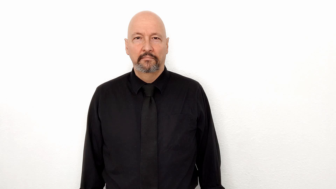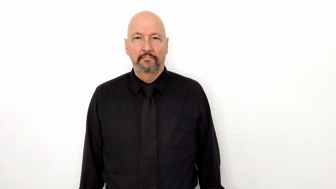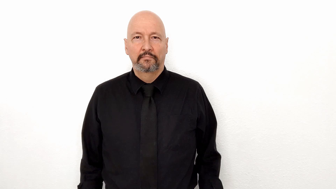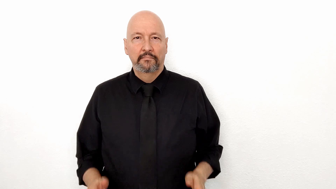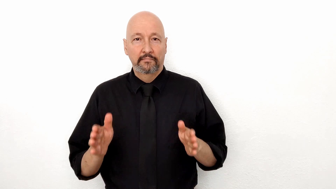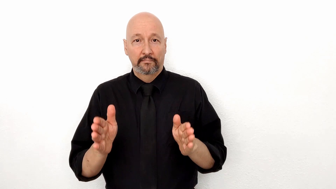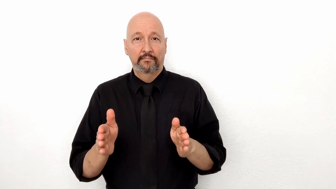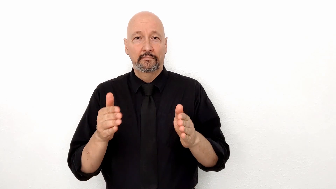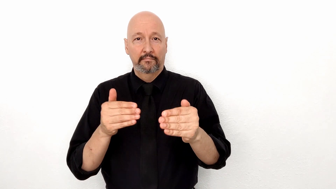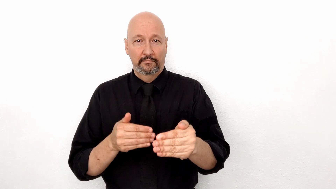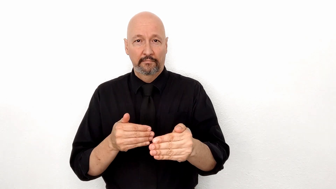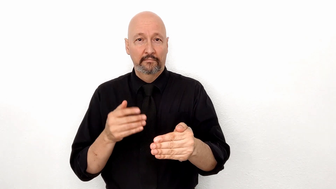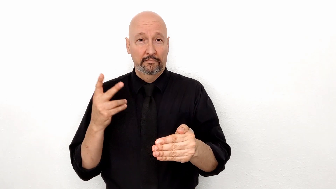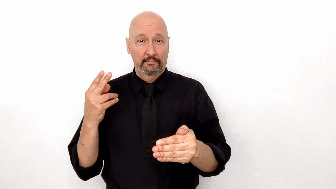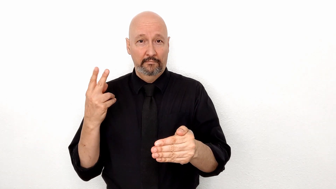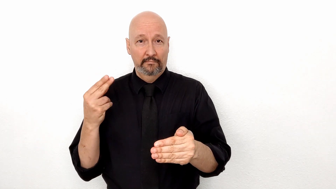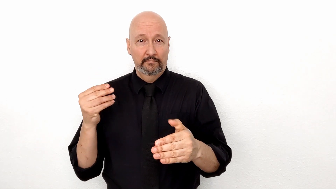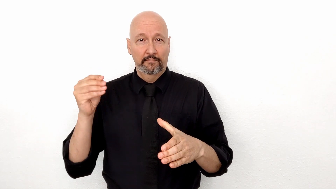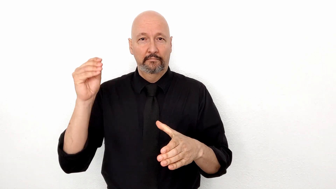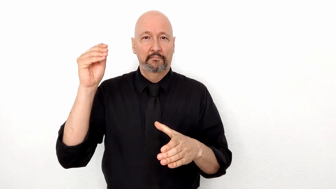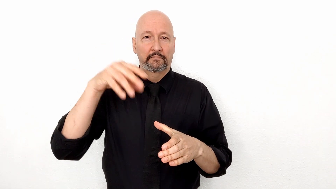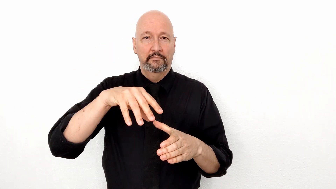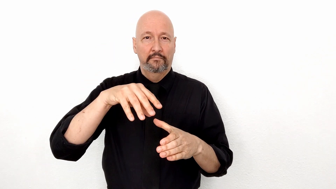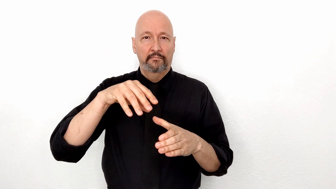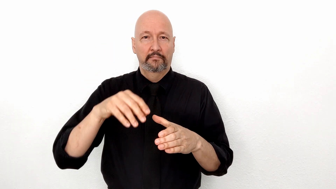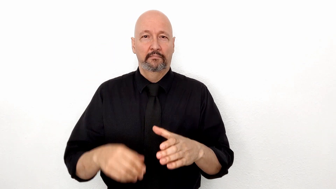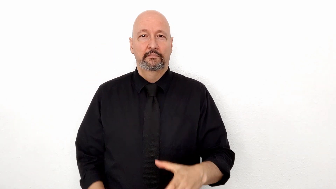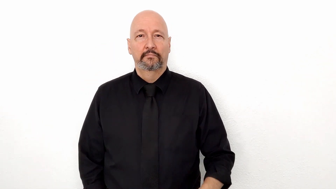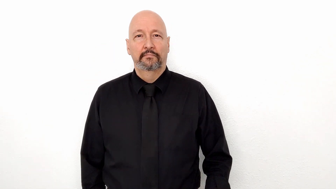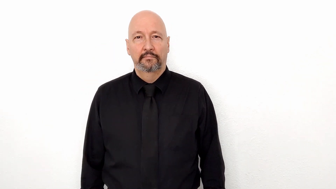BOX SCISSORS THROW-into (Throw the scissors into the box) (depiction)